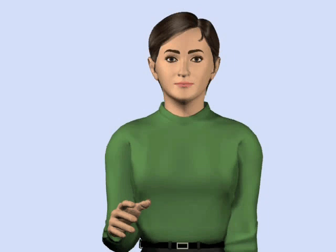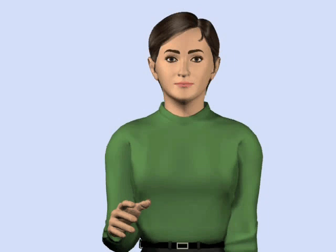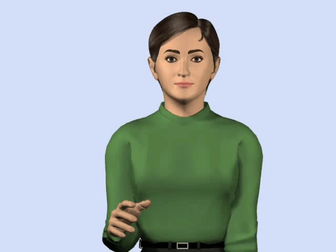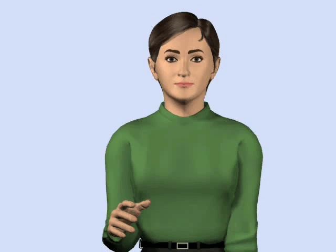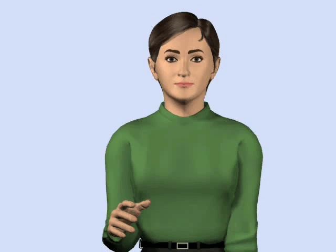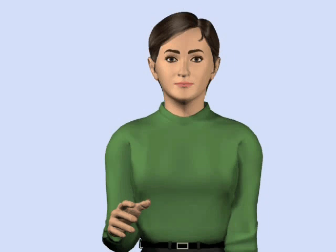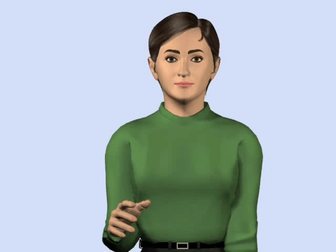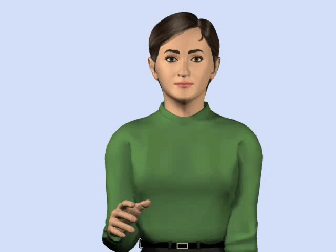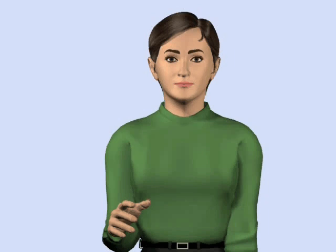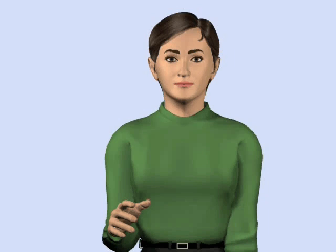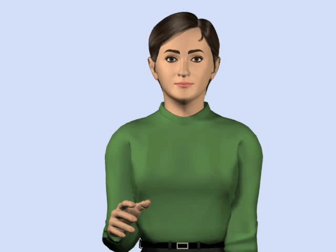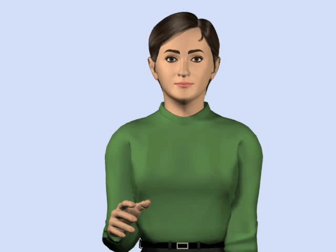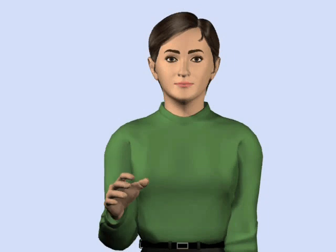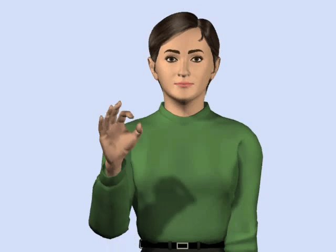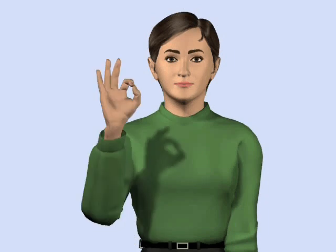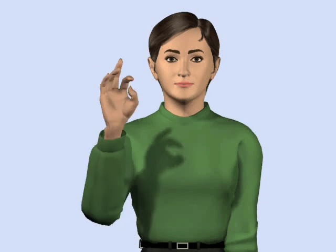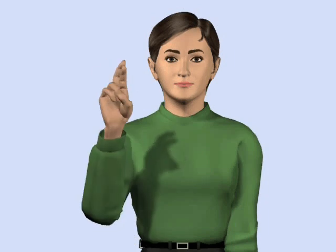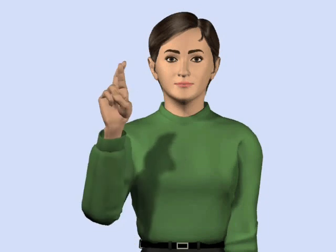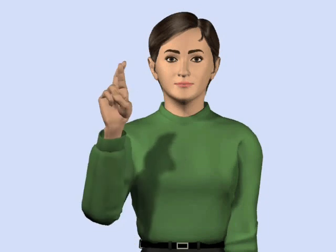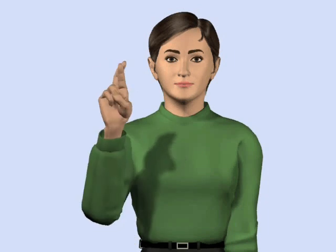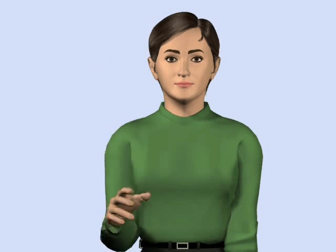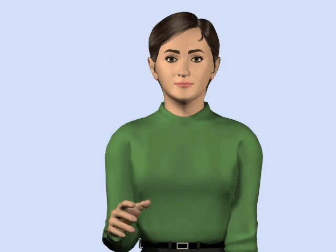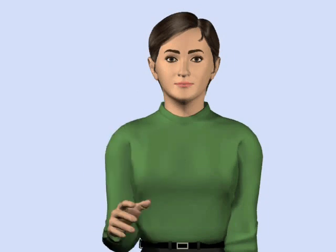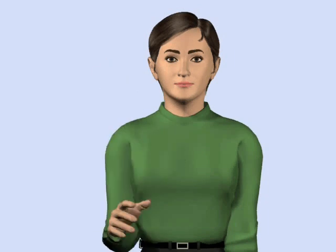Fort Royal,VA